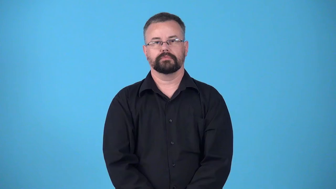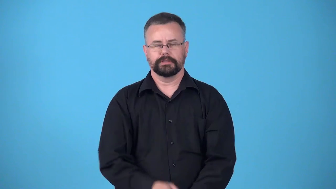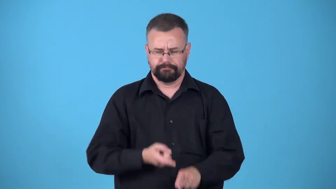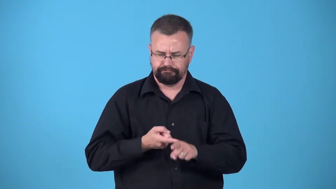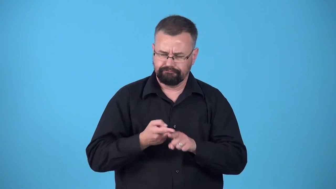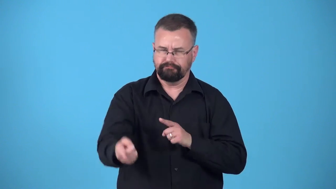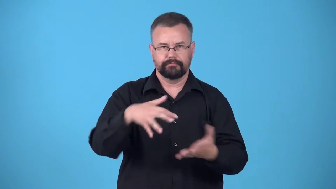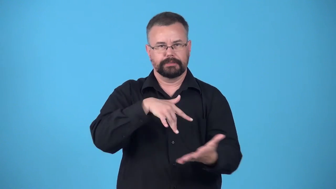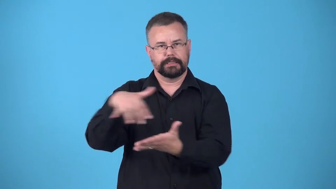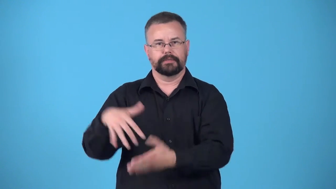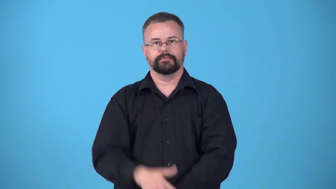discipline-specific study